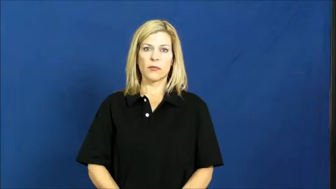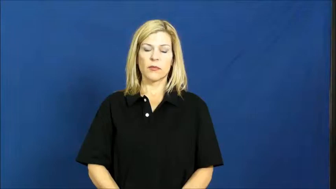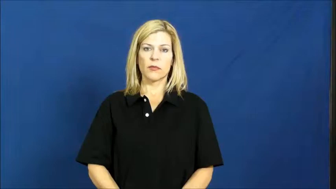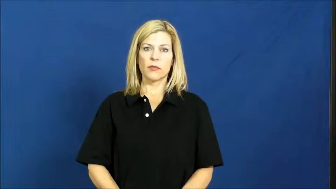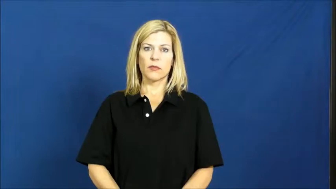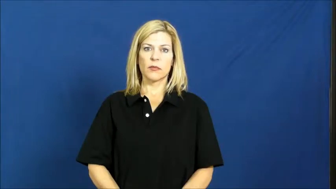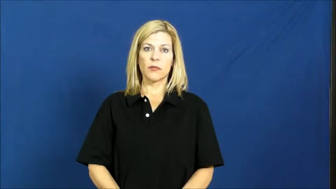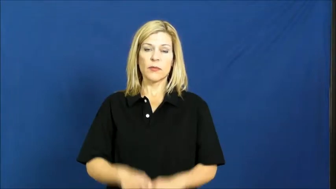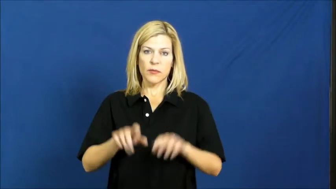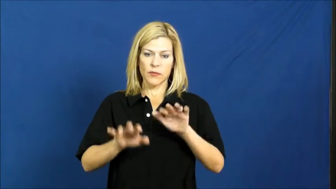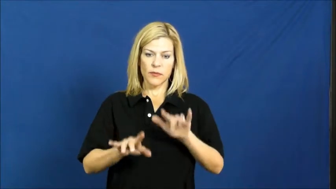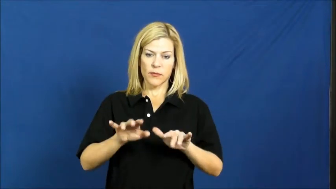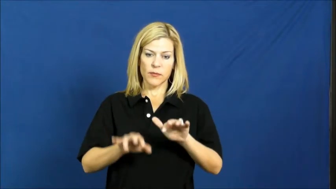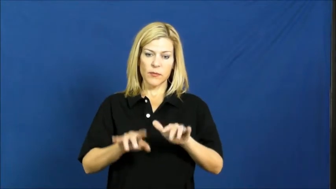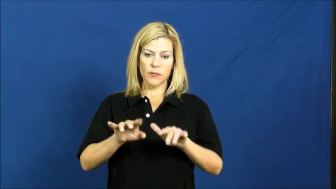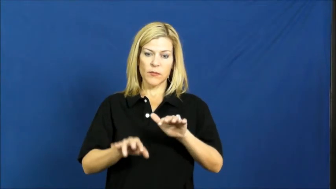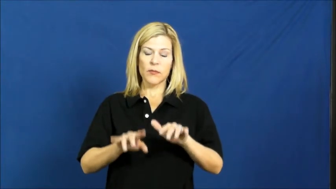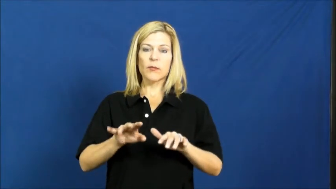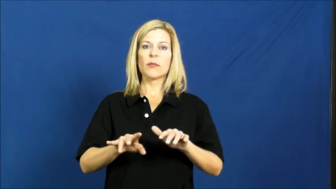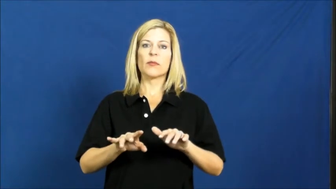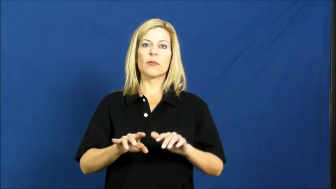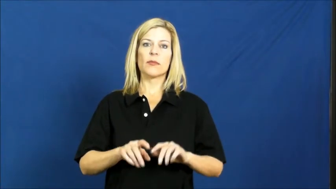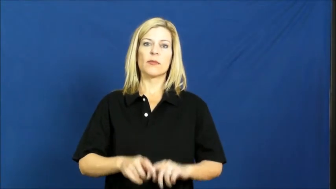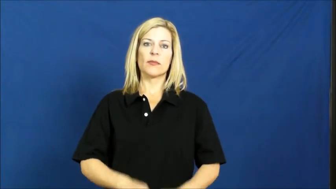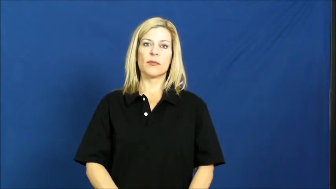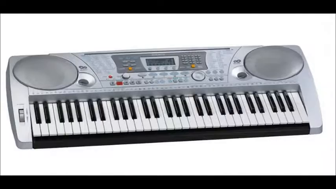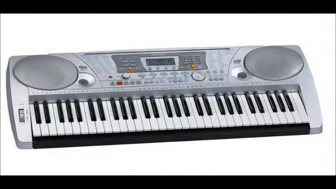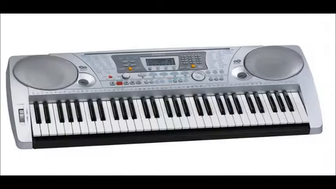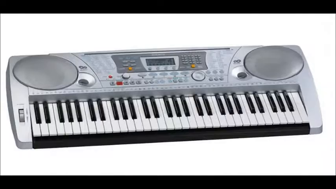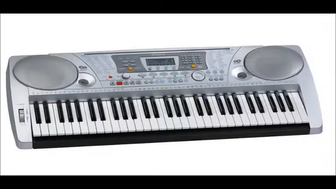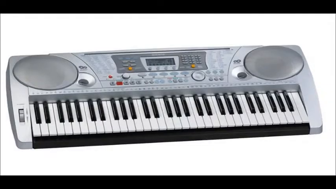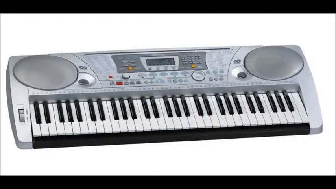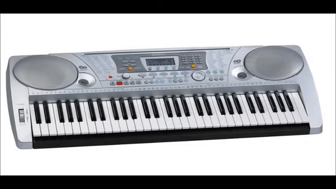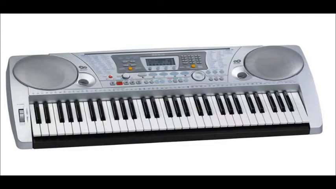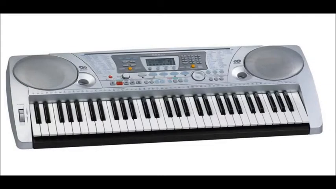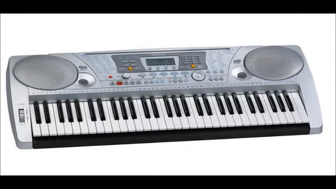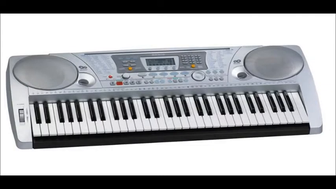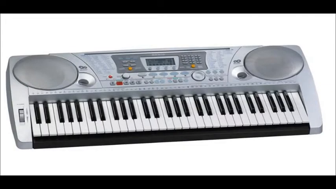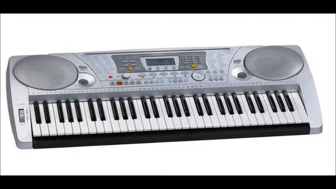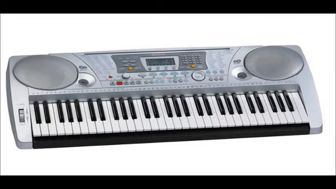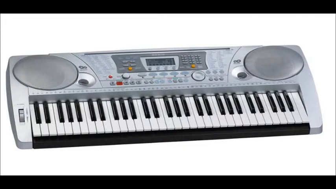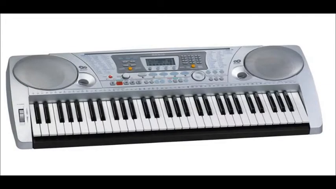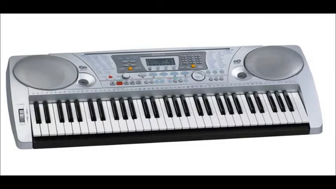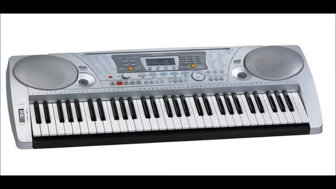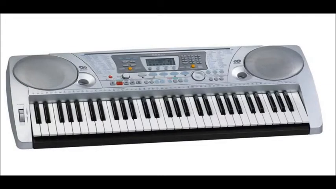Keyboard-music